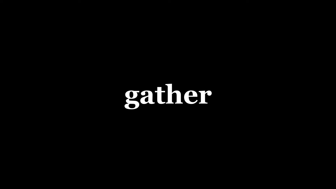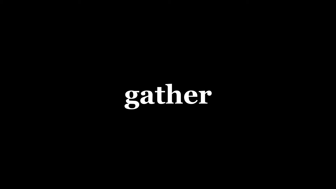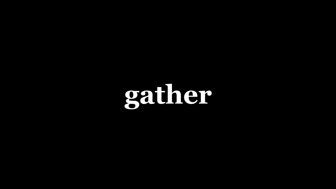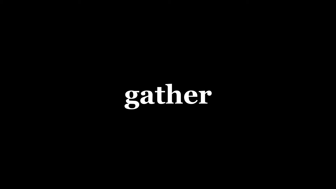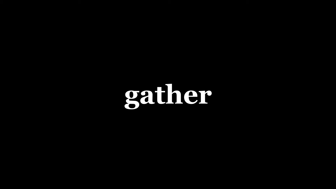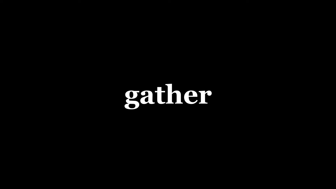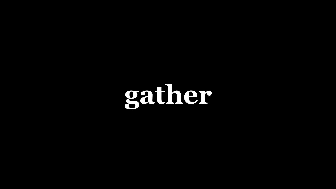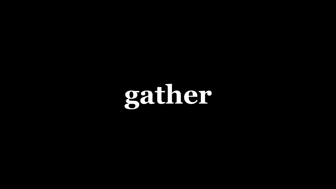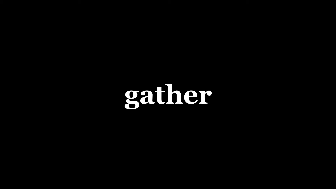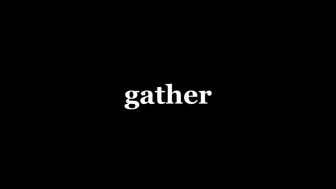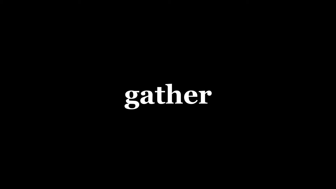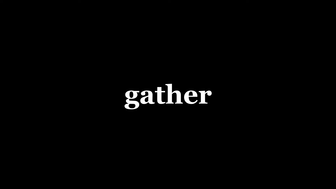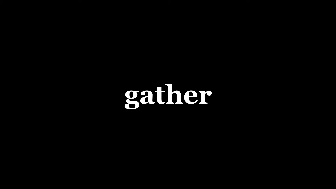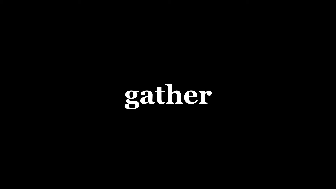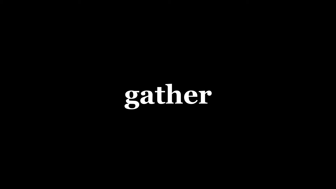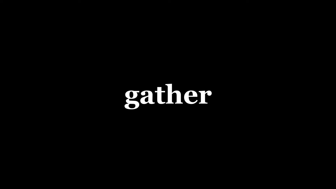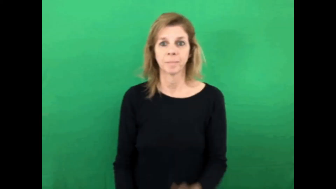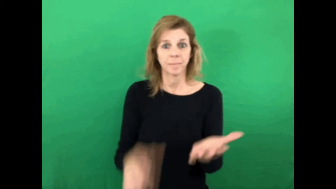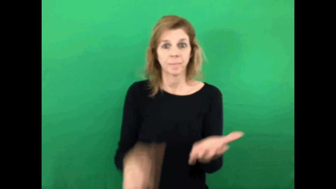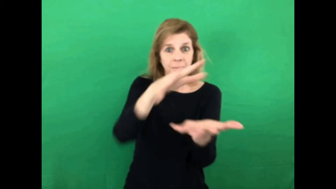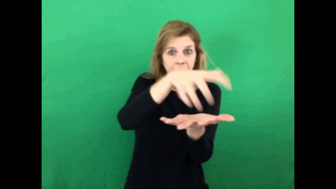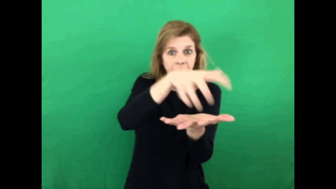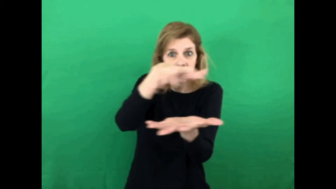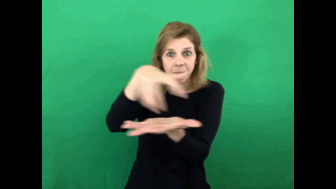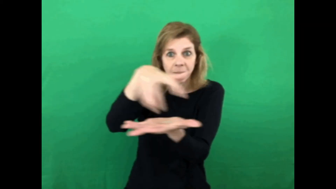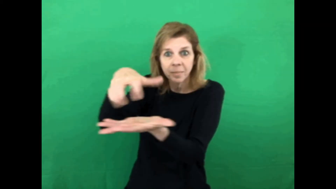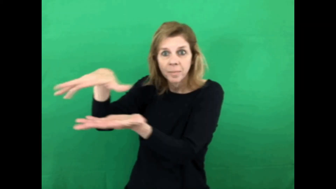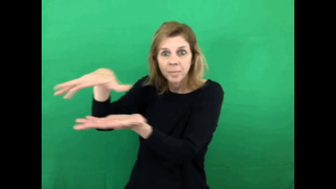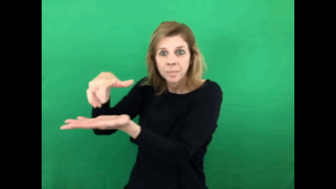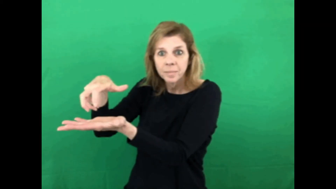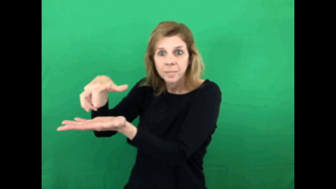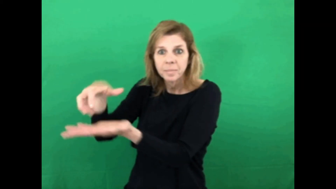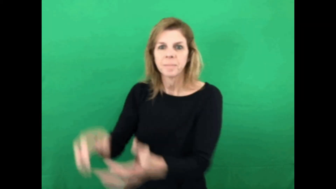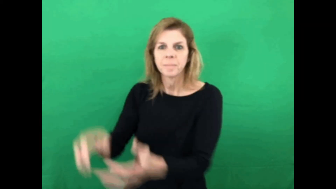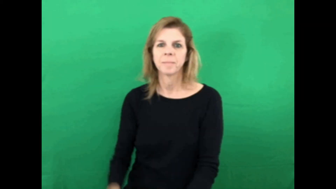Gather